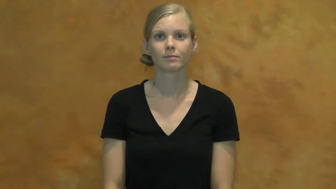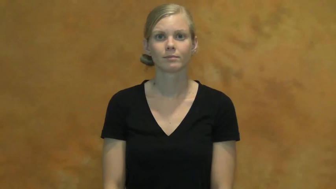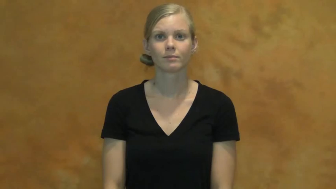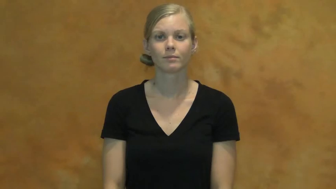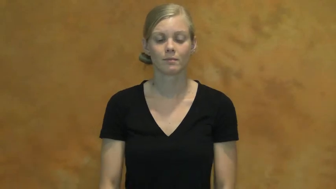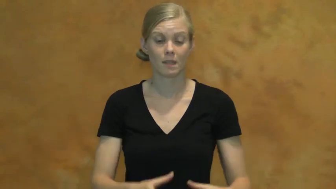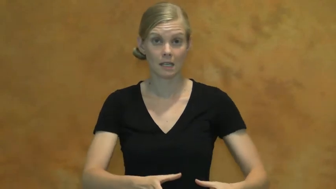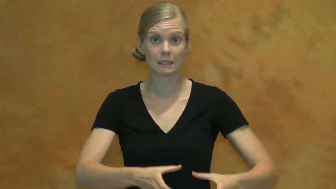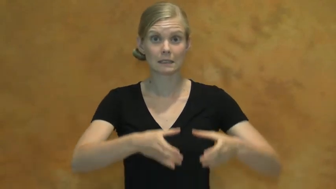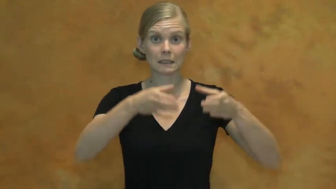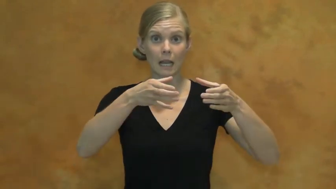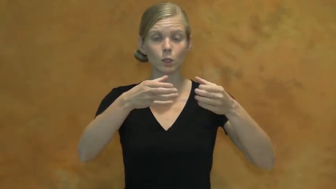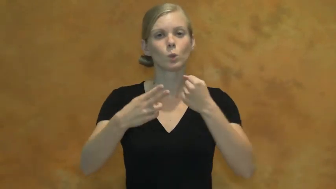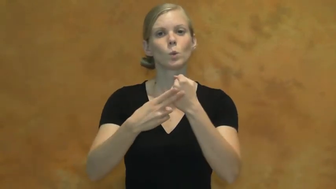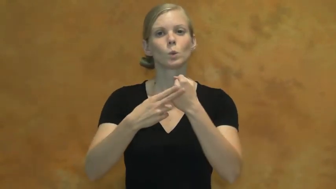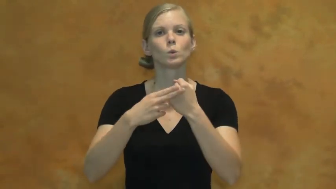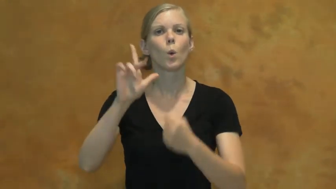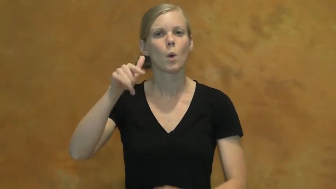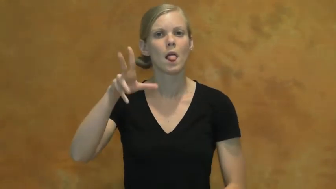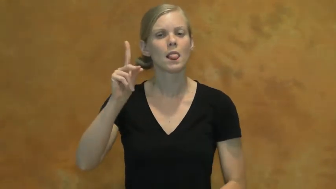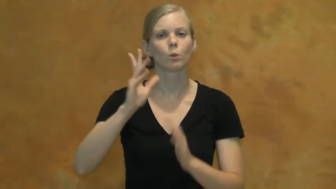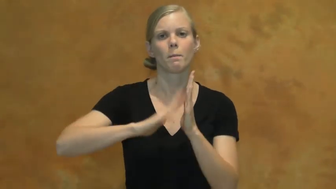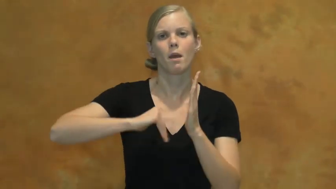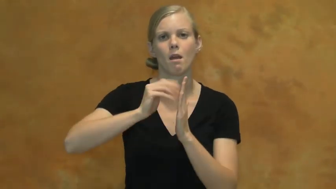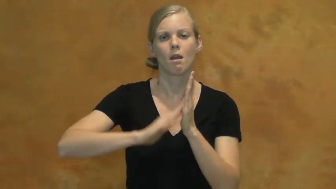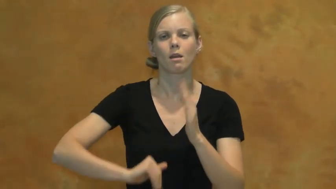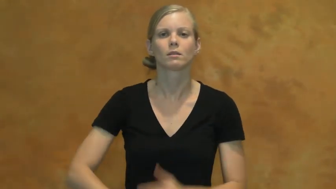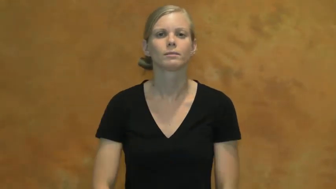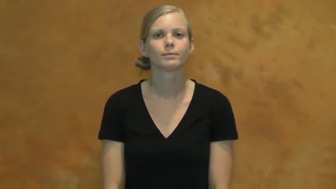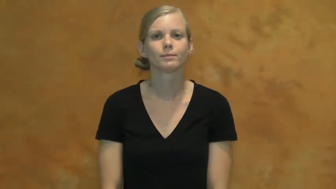paint can